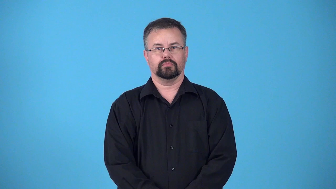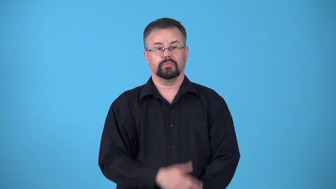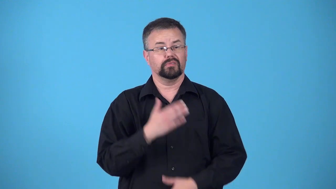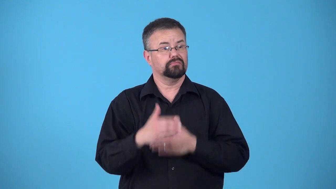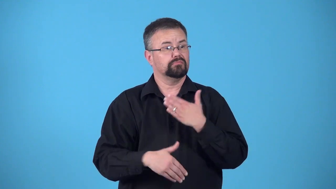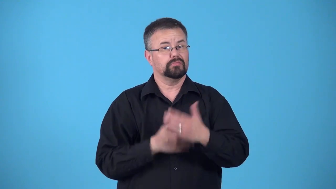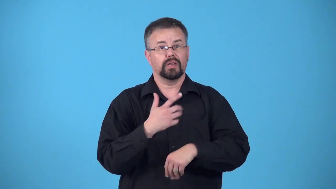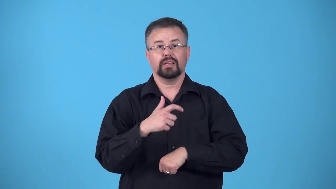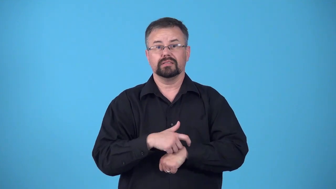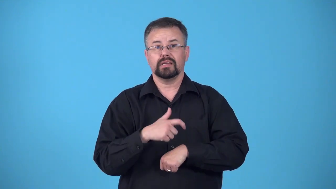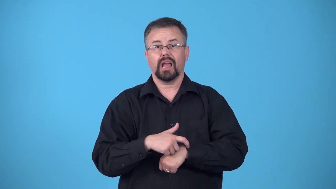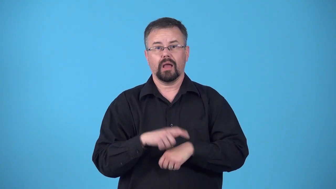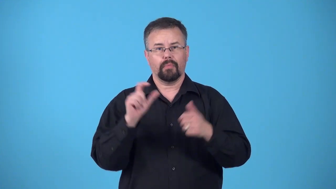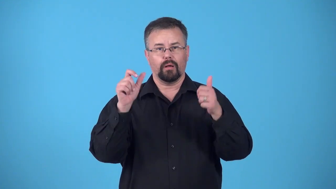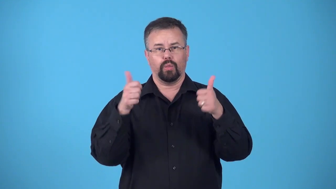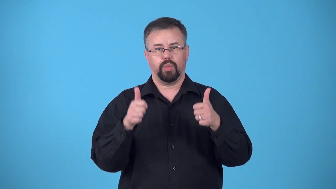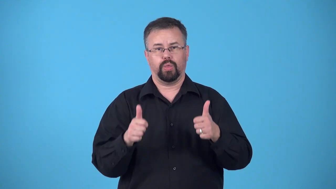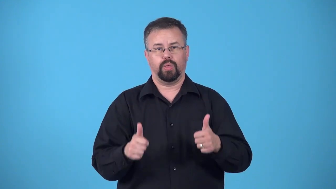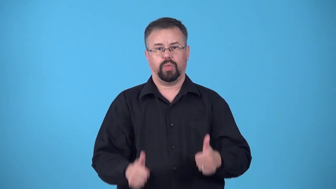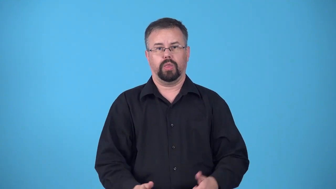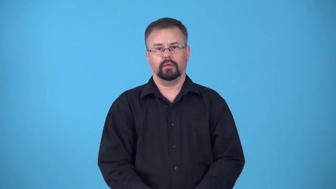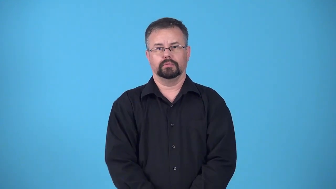things aren't what they used to be